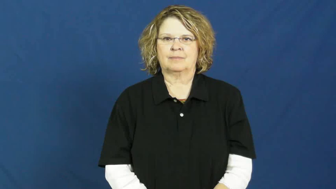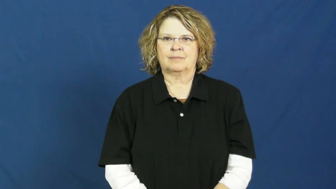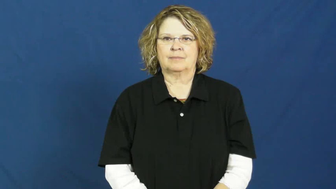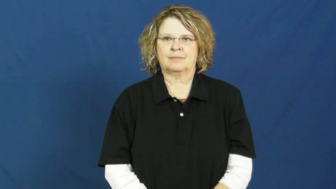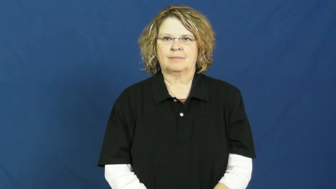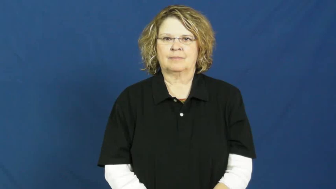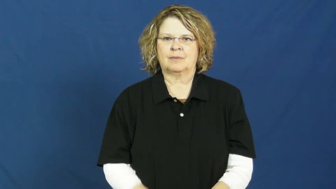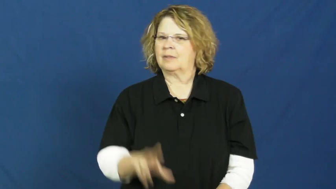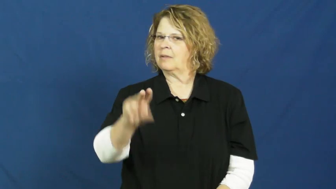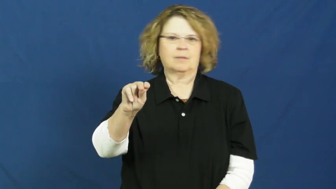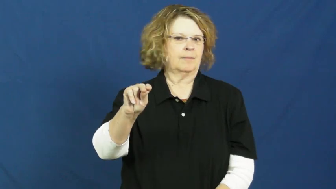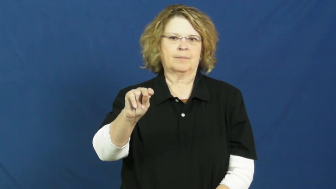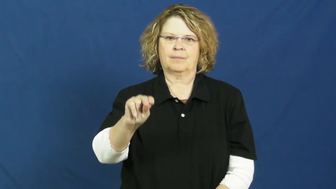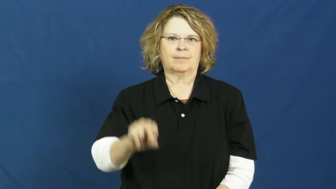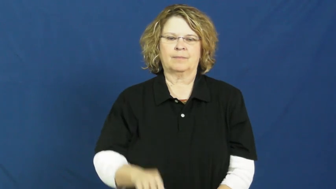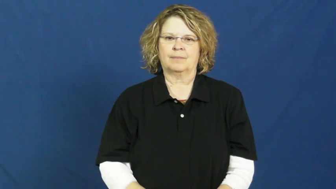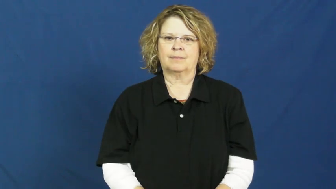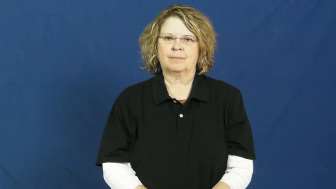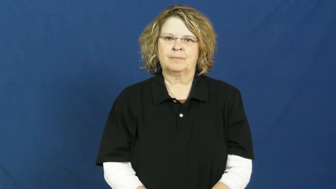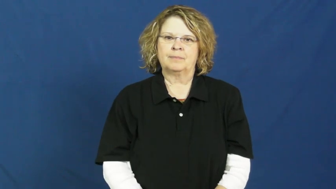negative